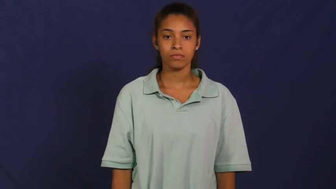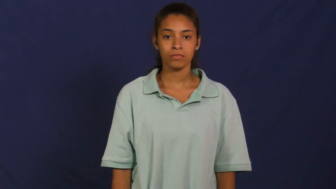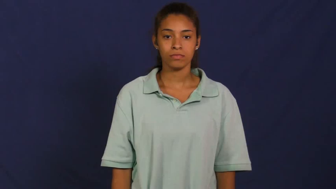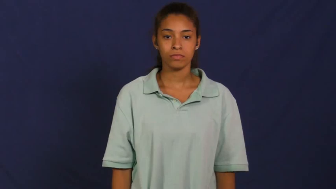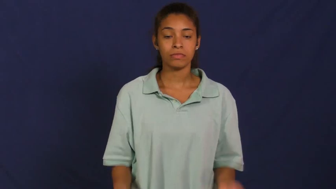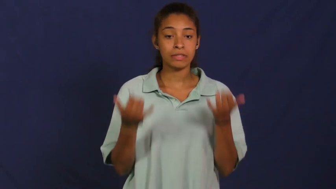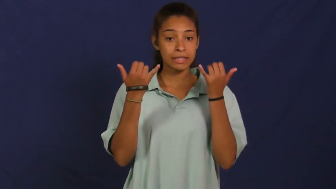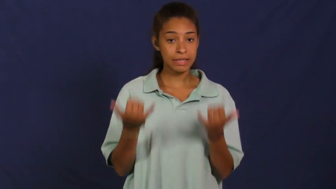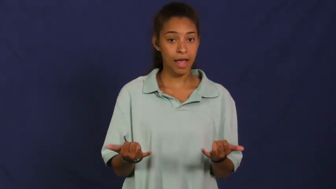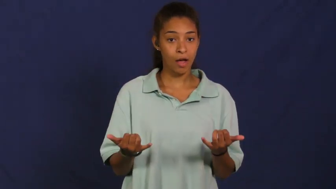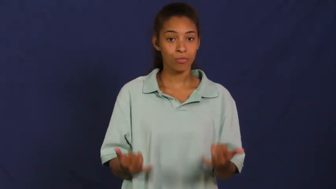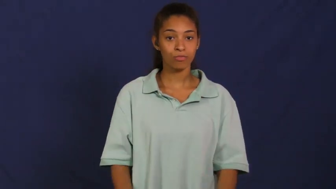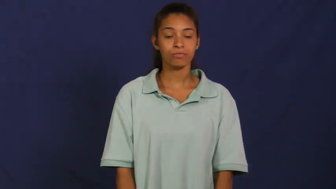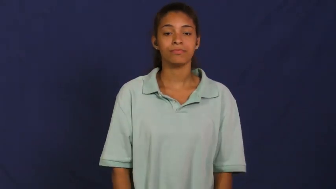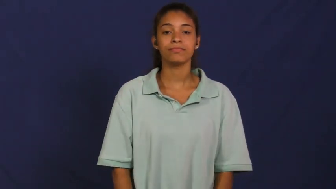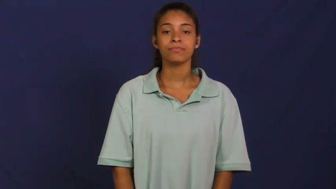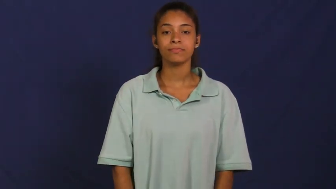nowadays